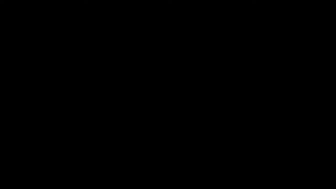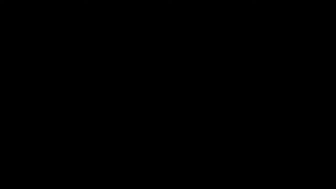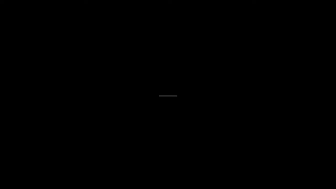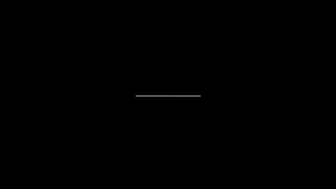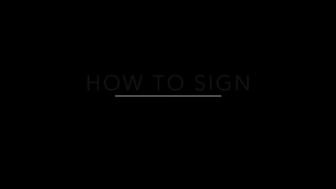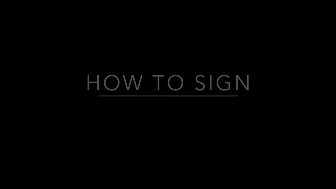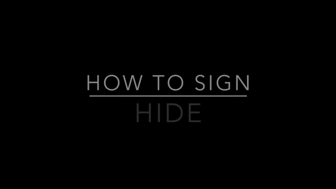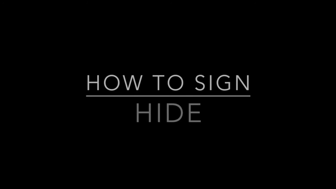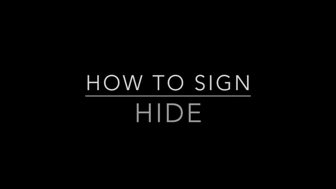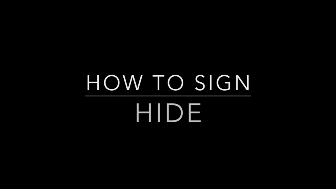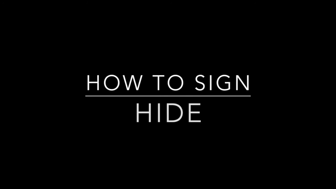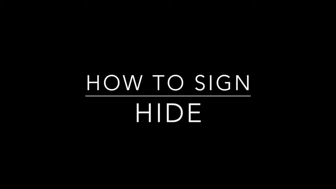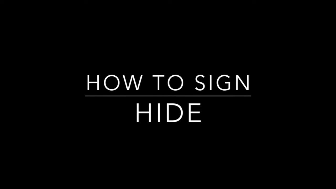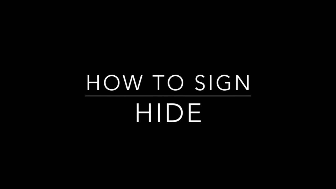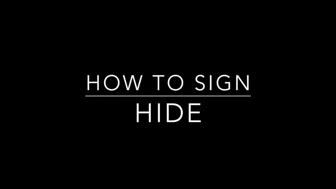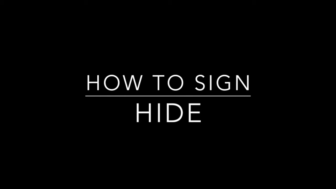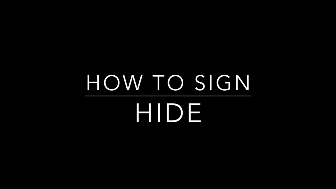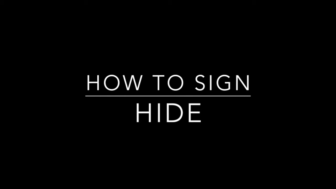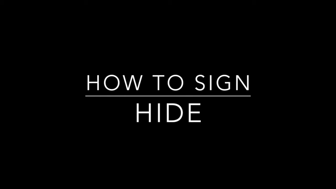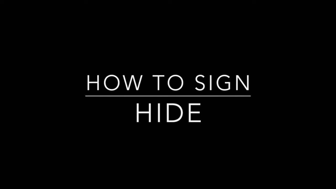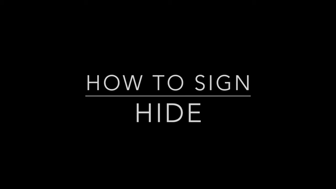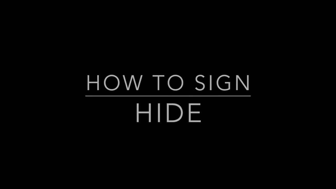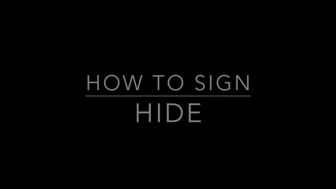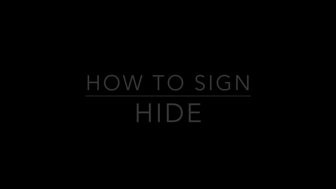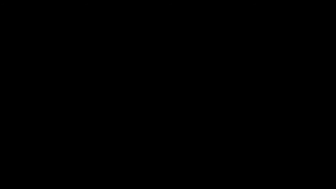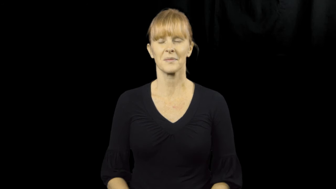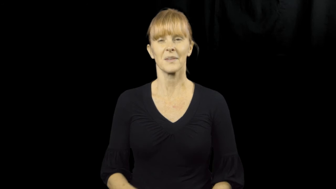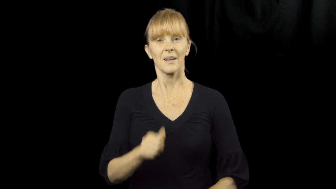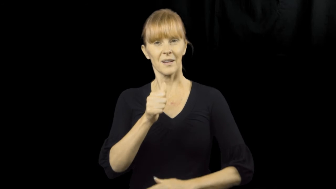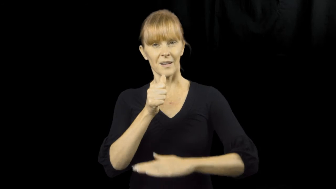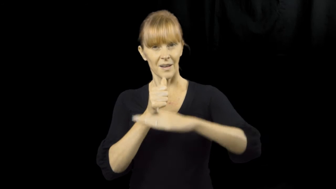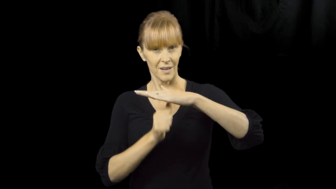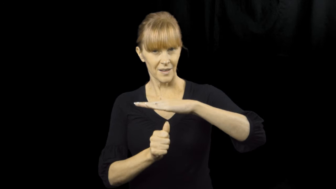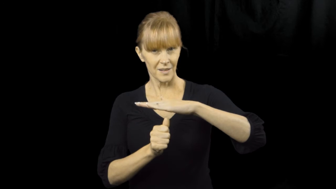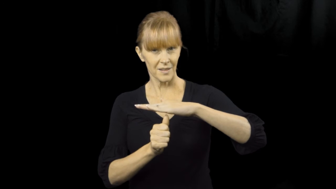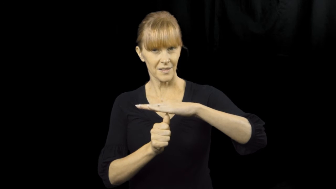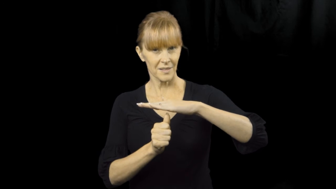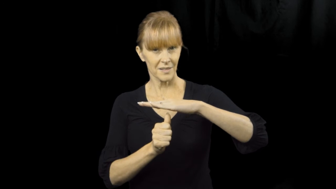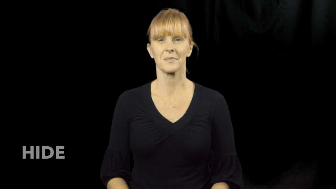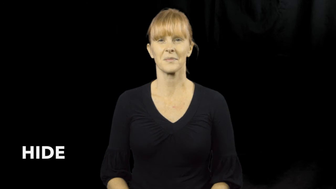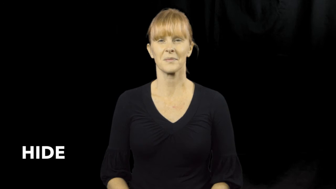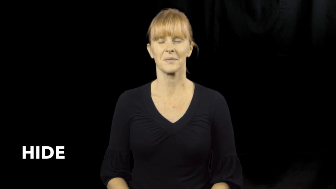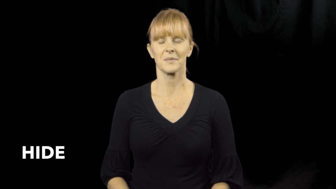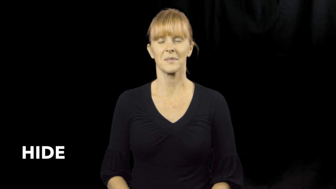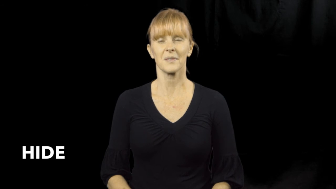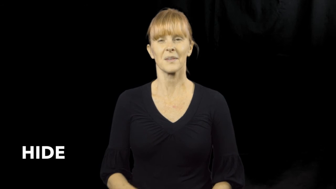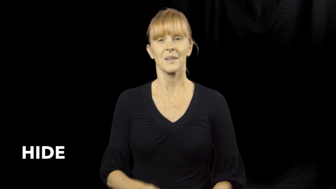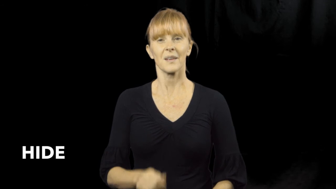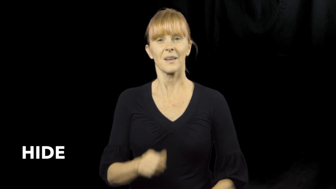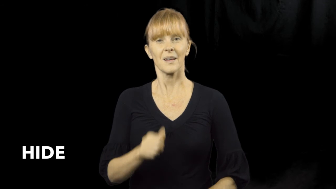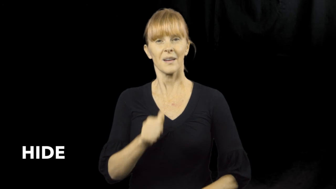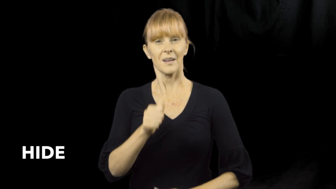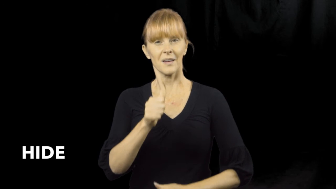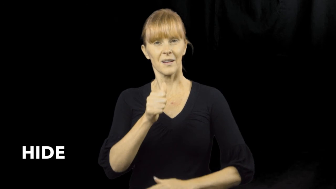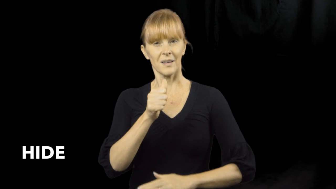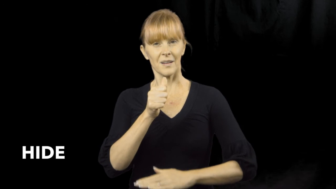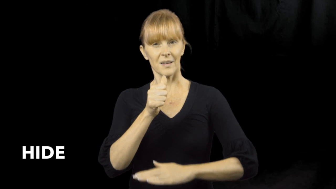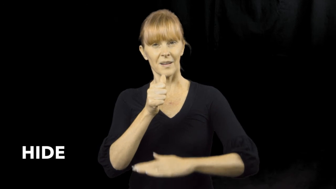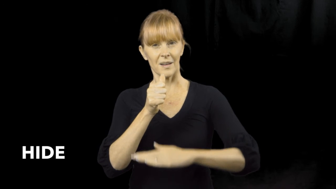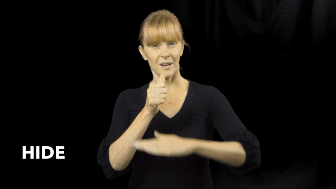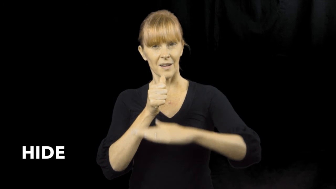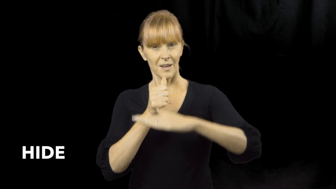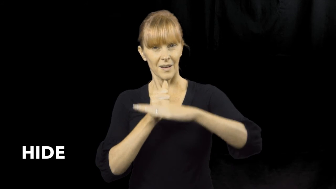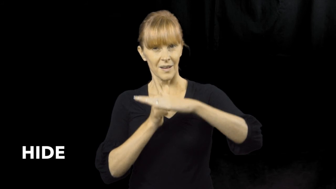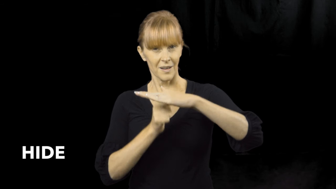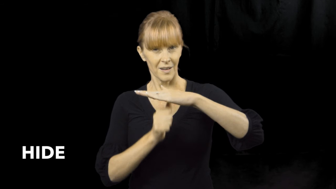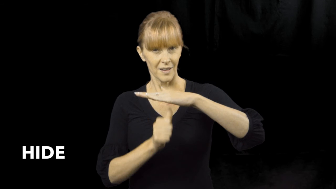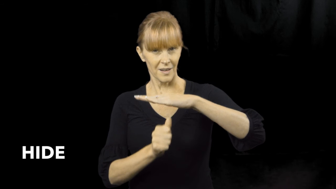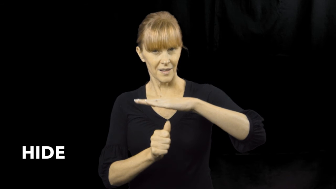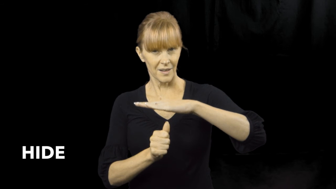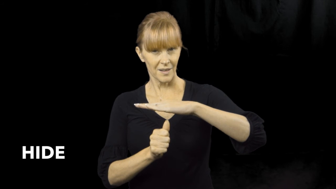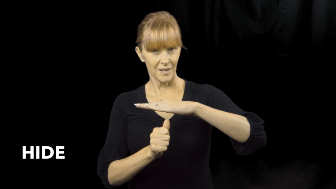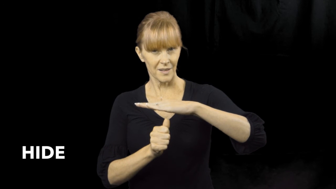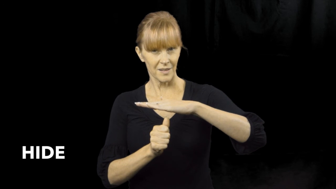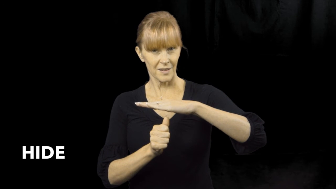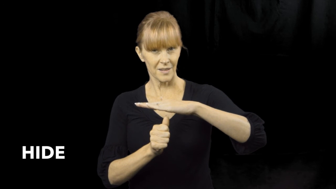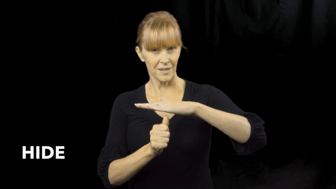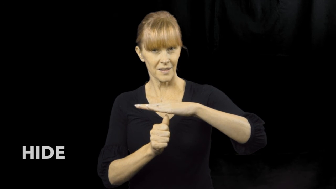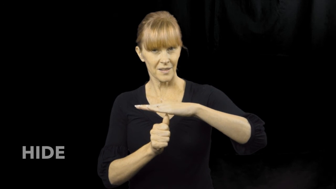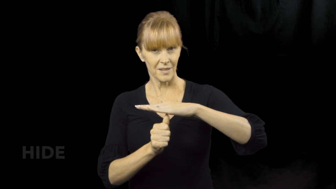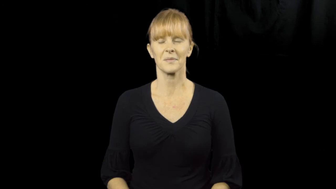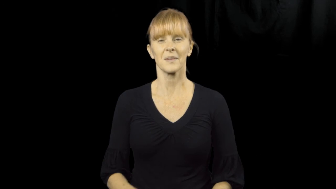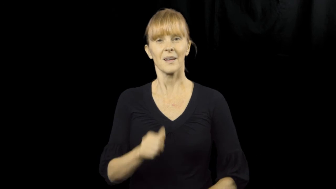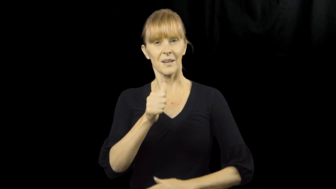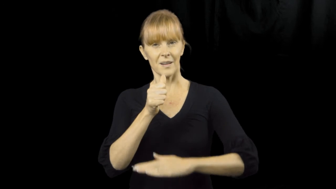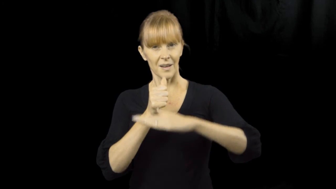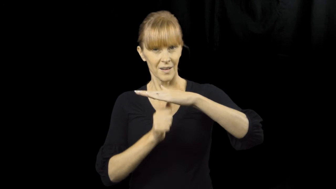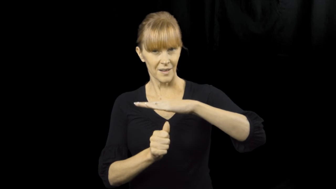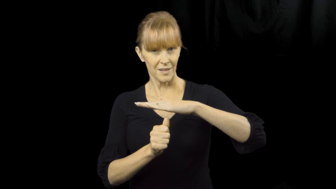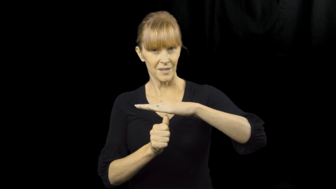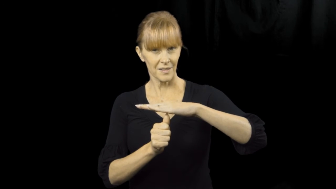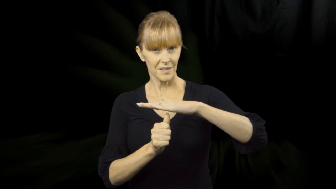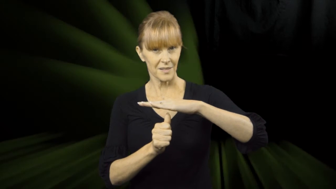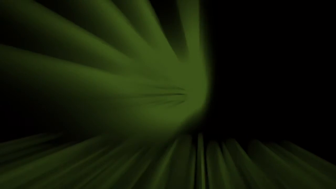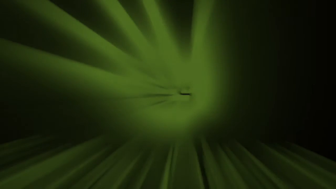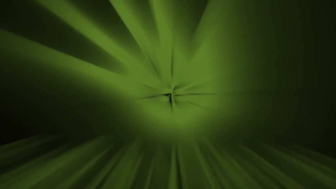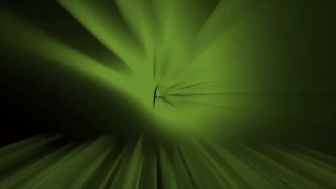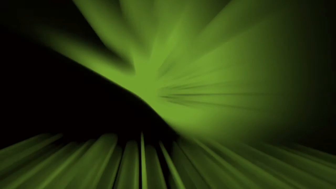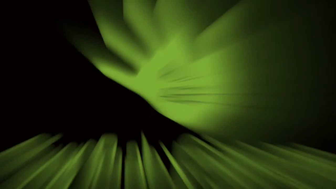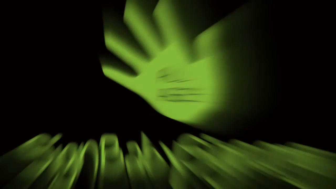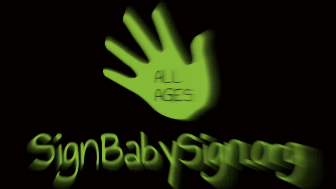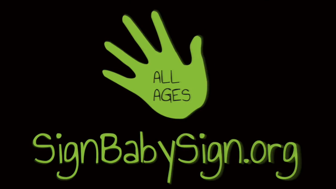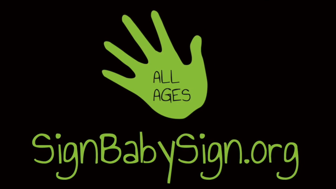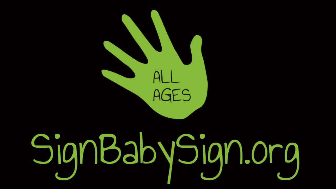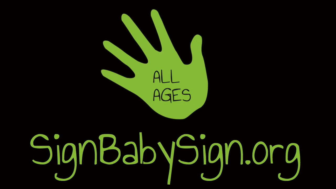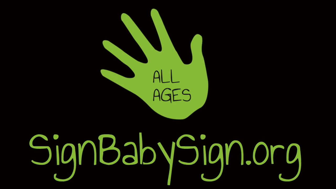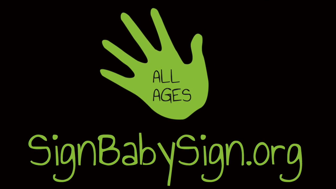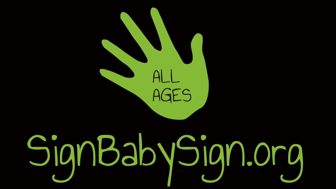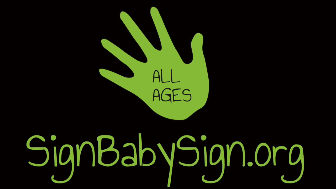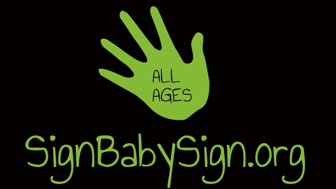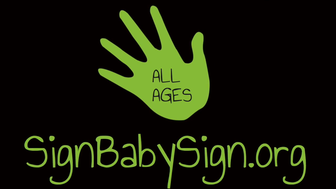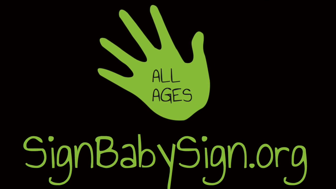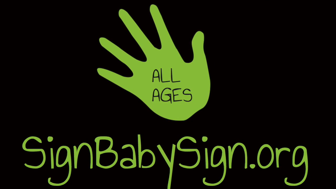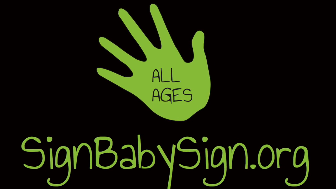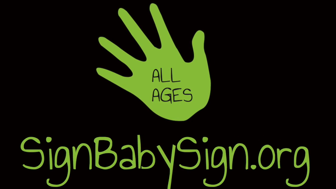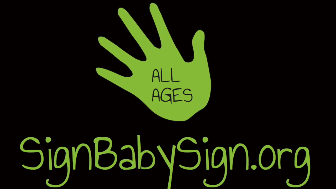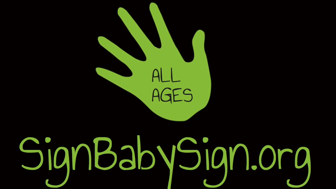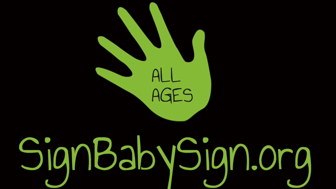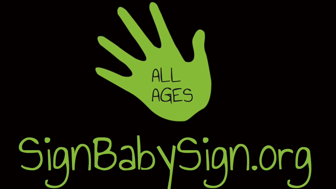Hide